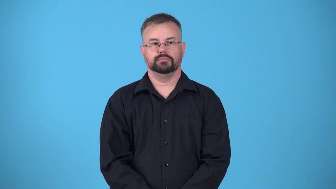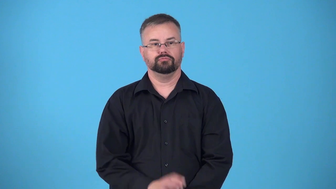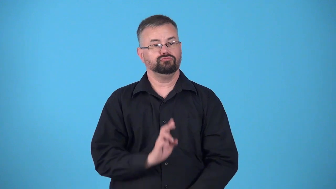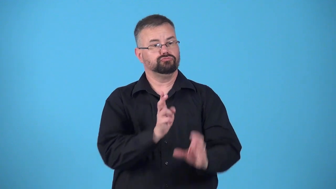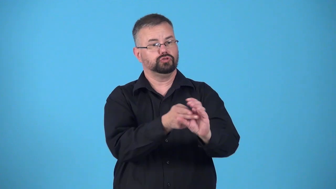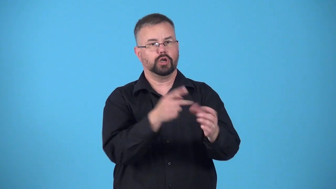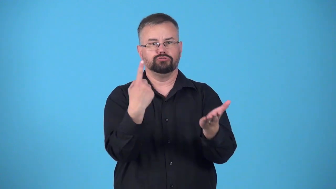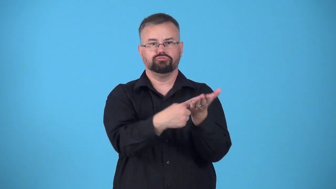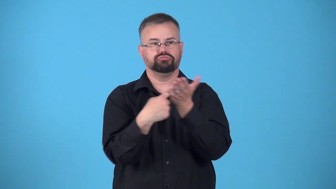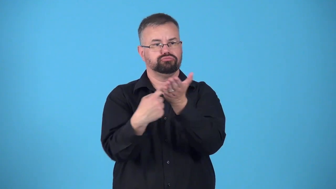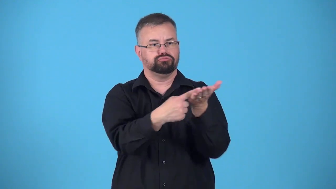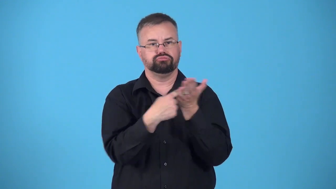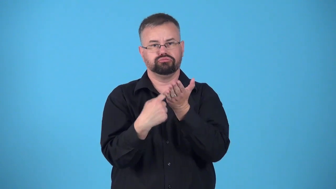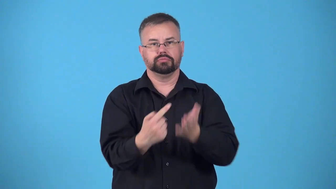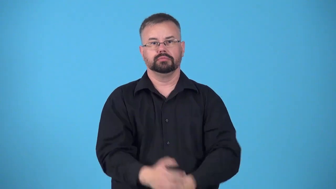sit in a discussion